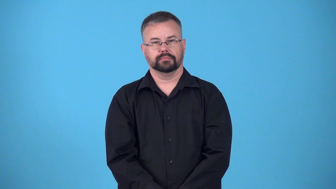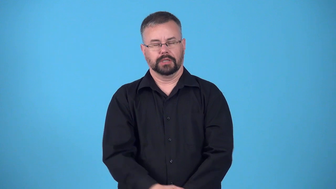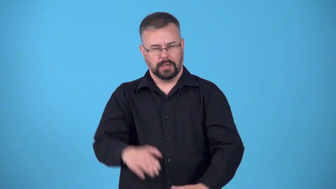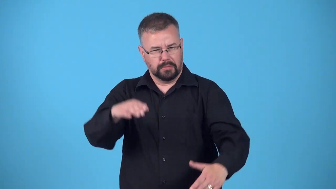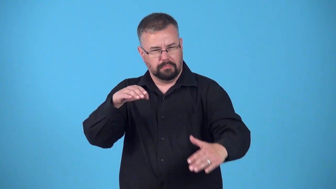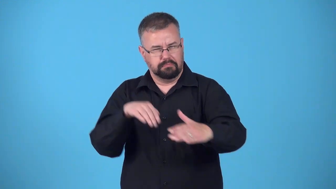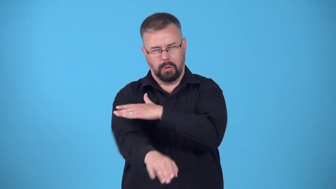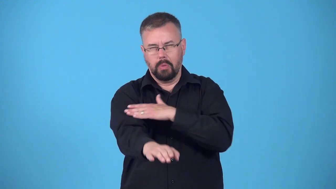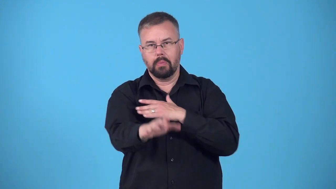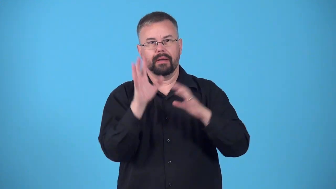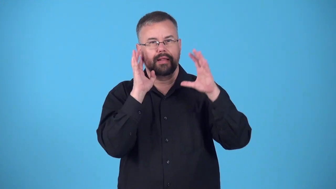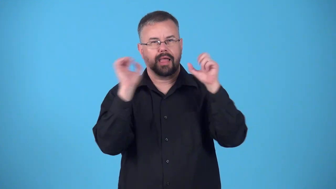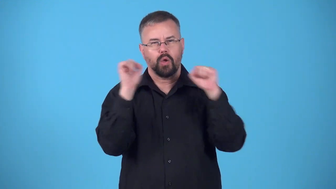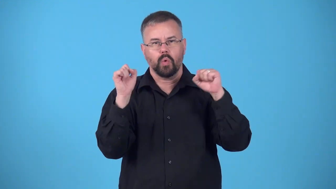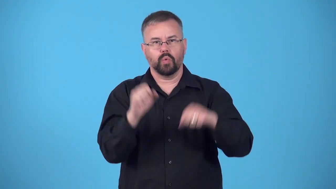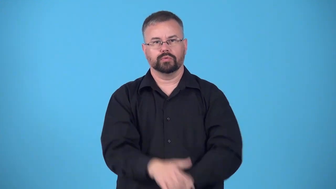storm in